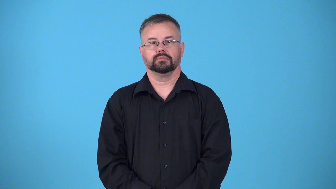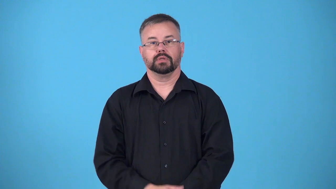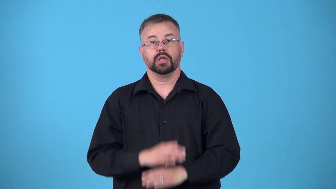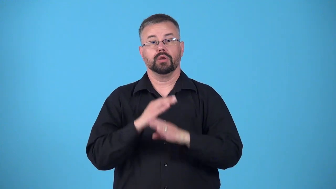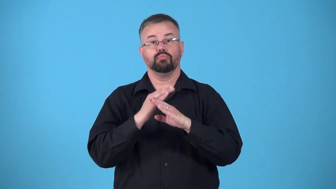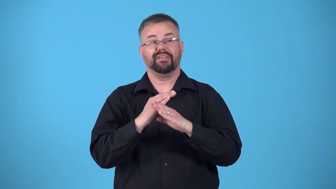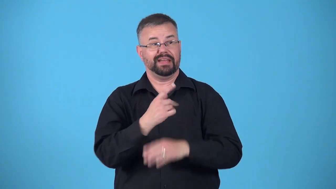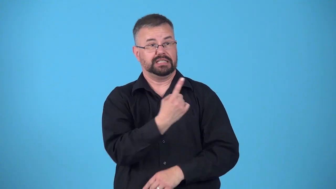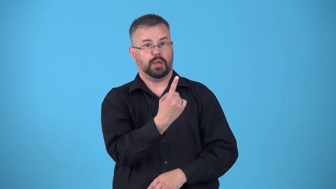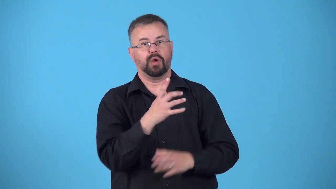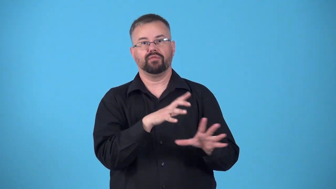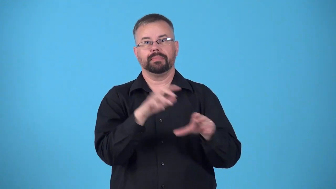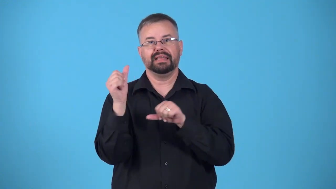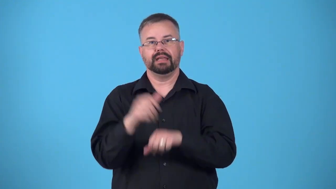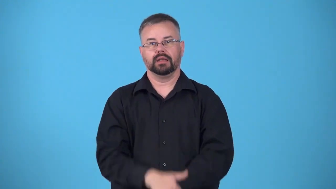shut in